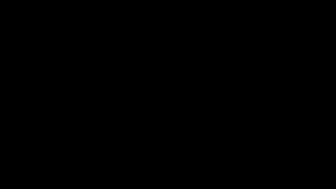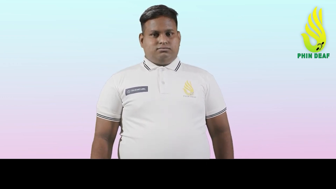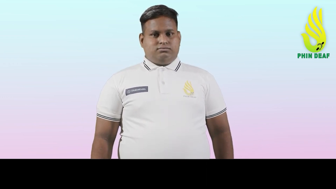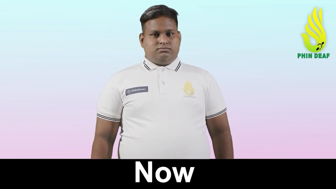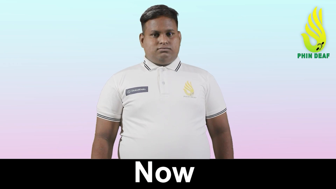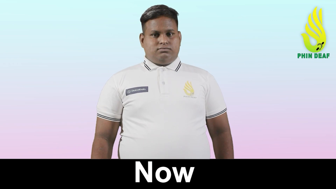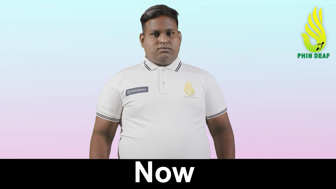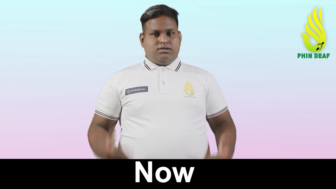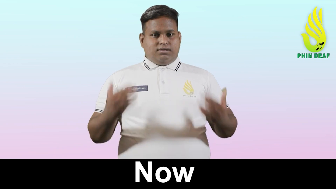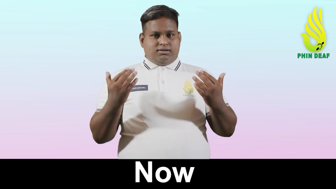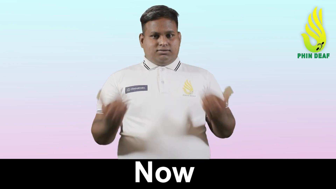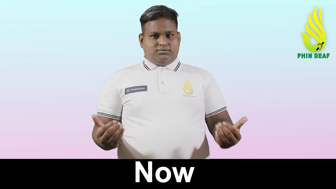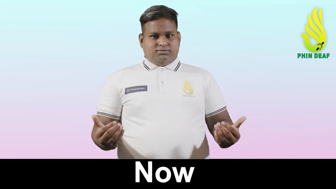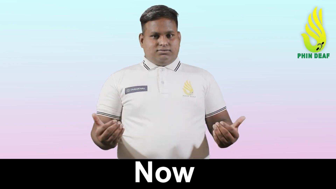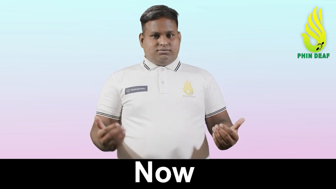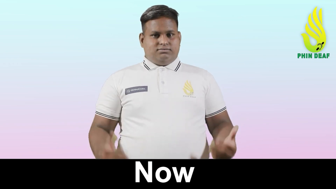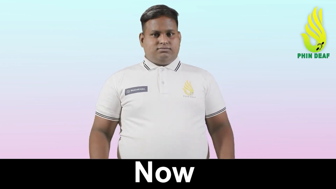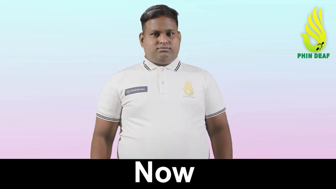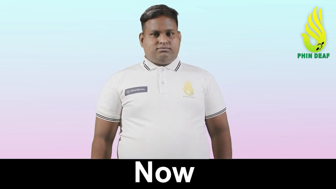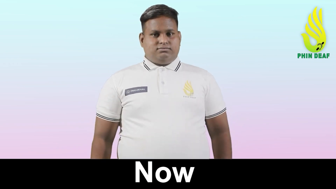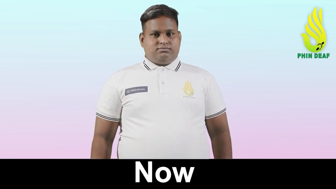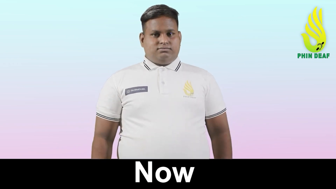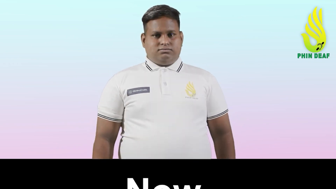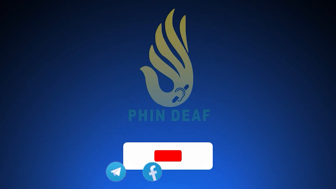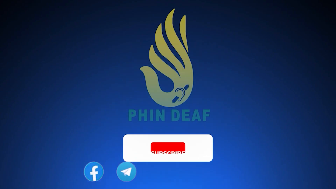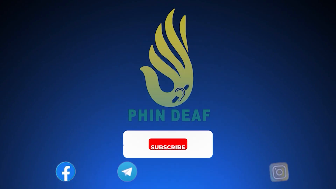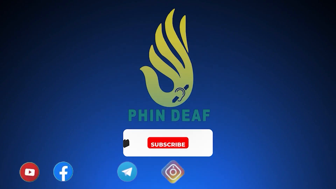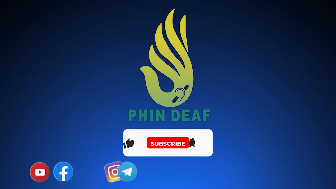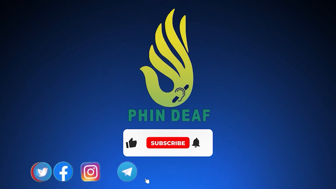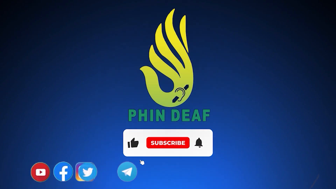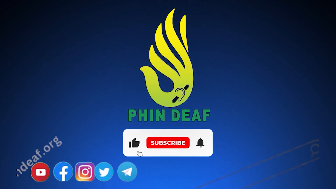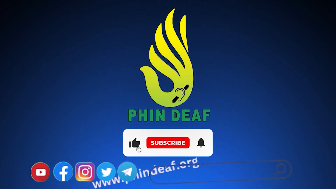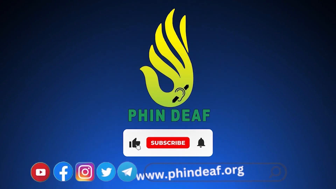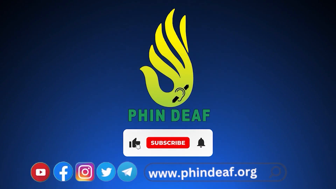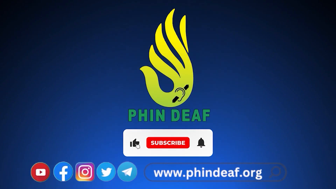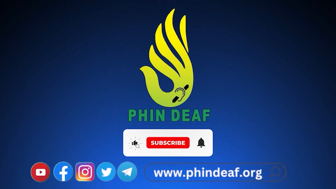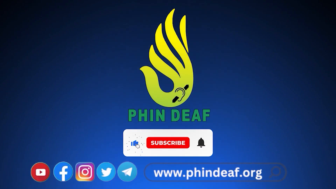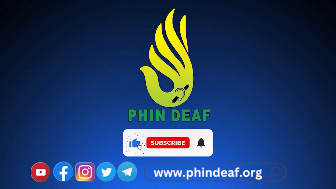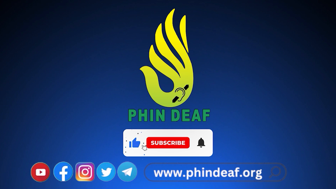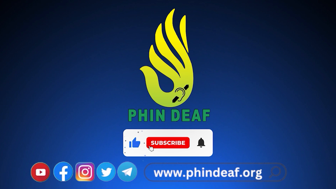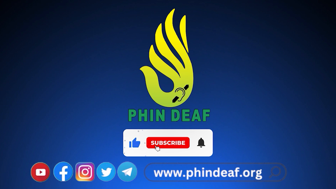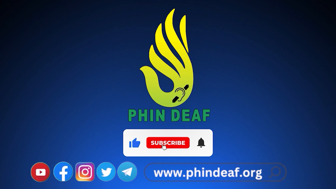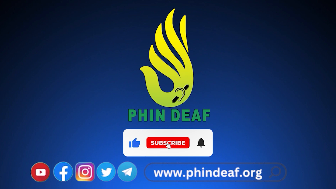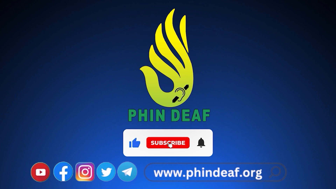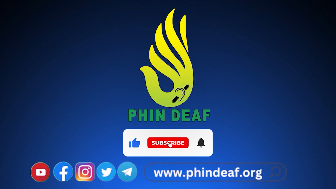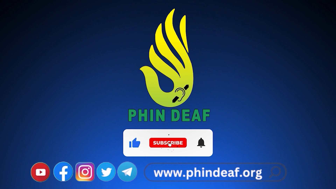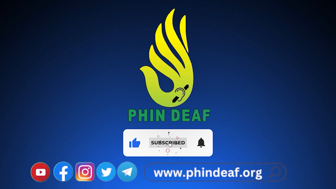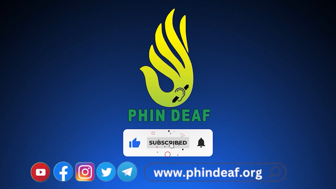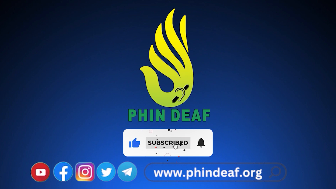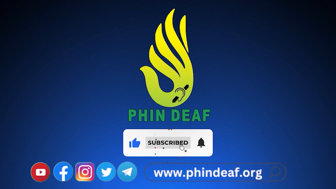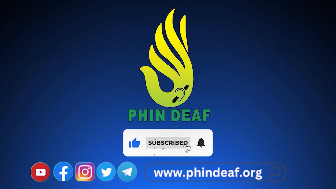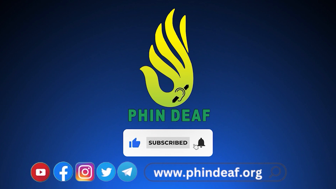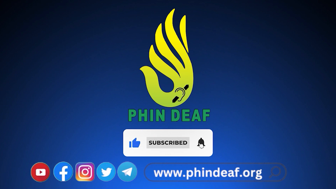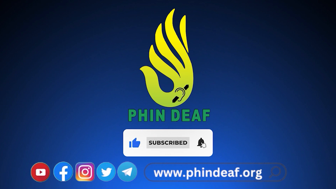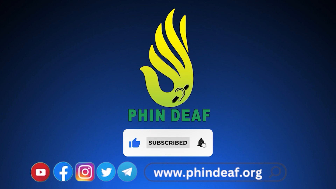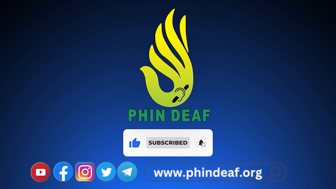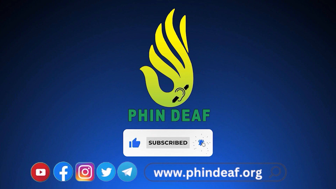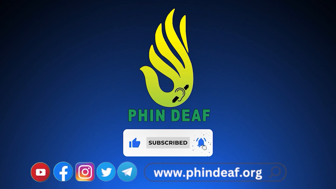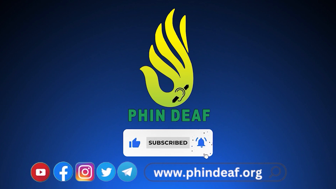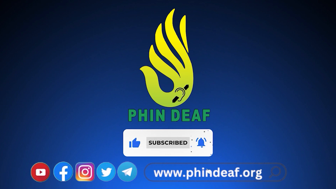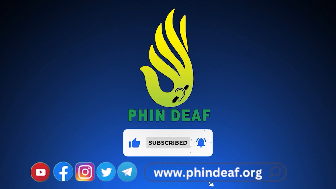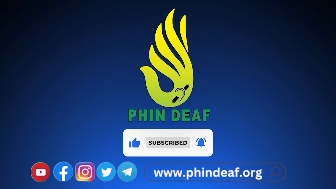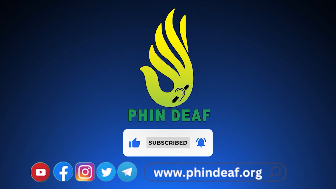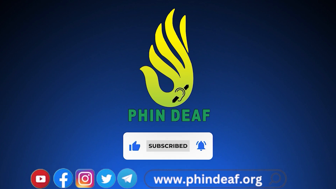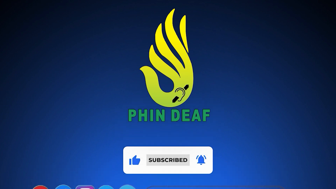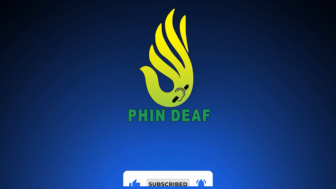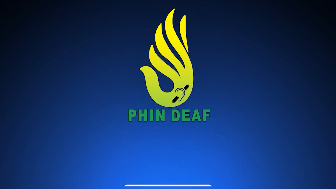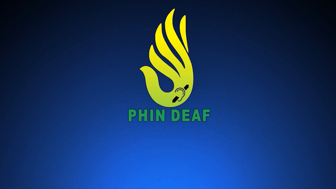Now